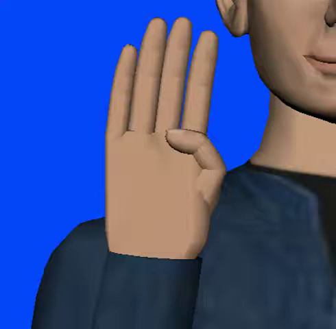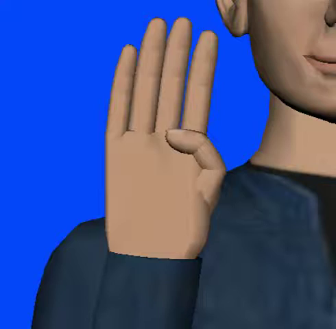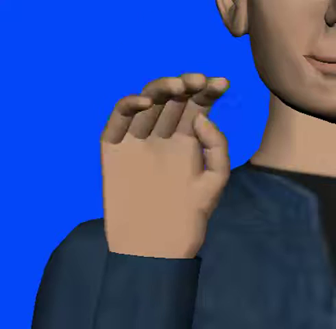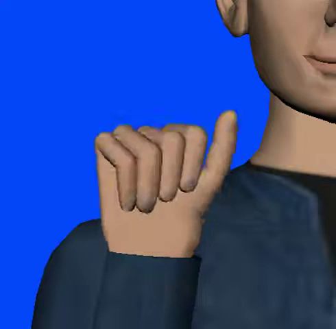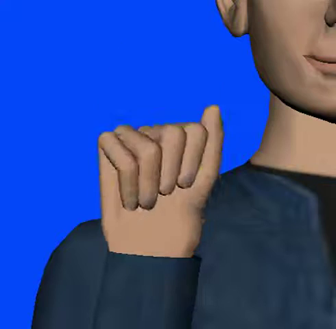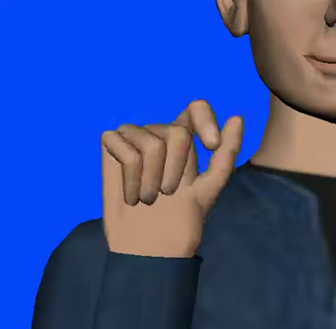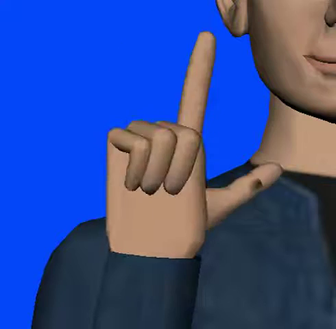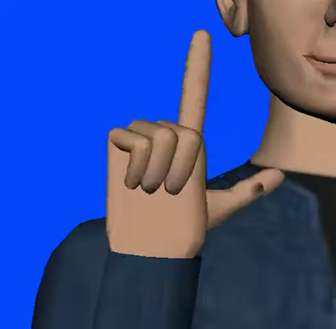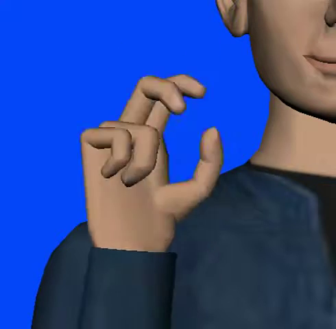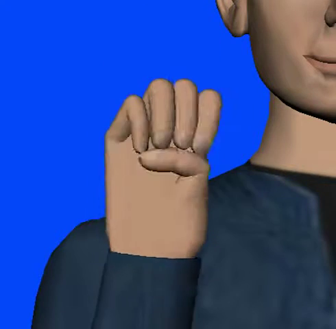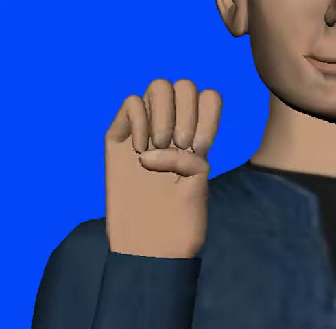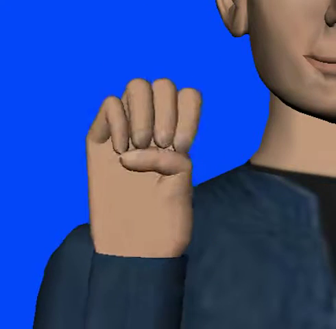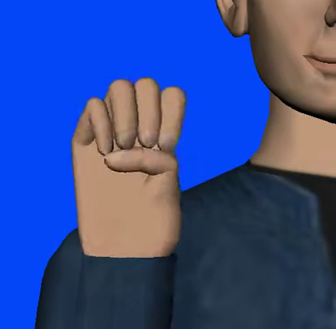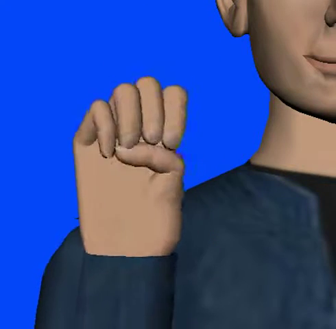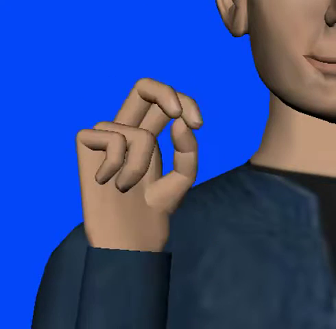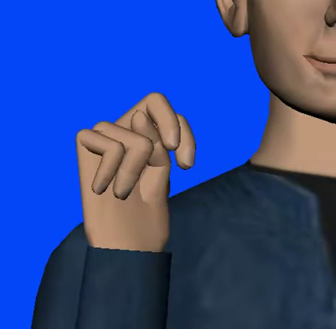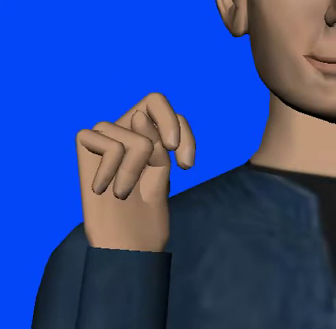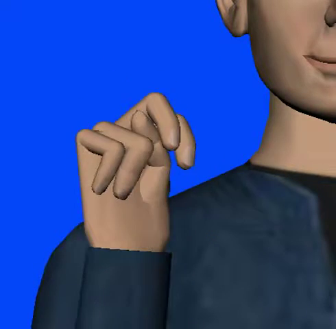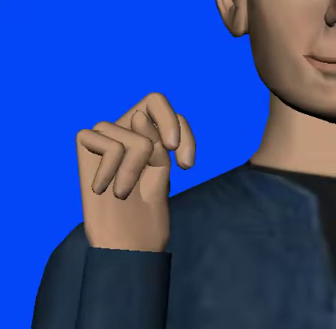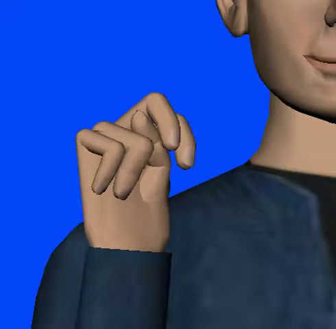baleen